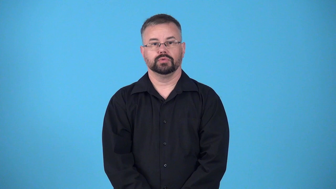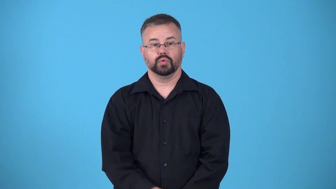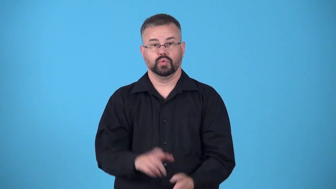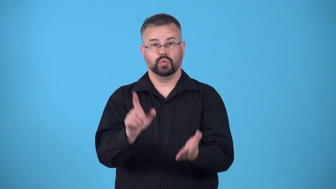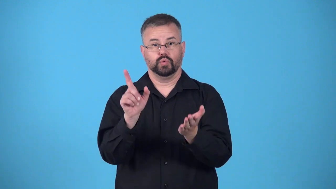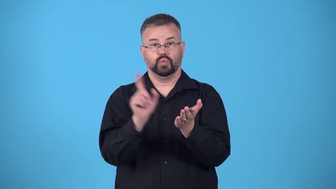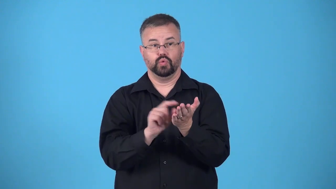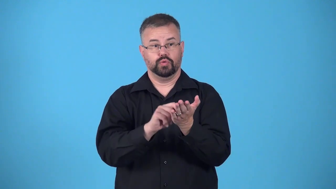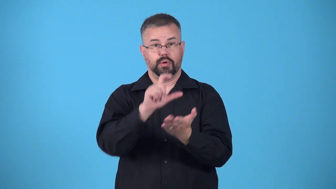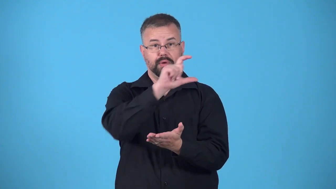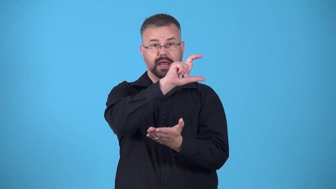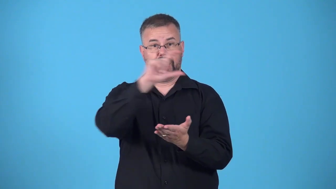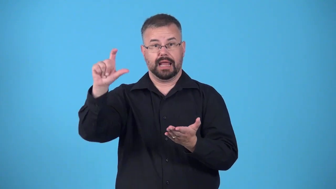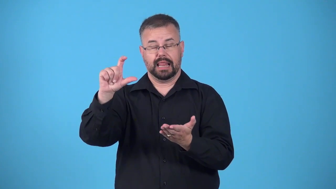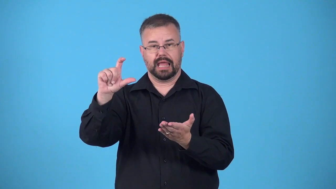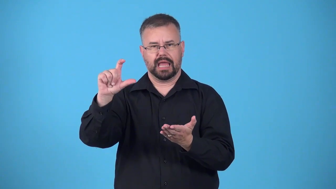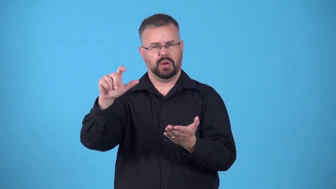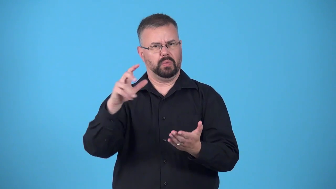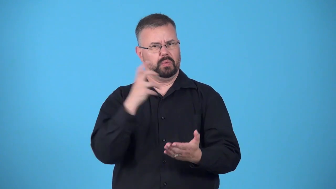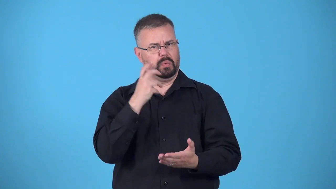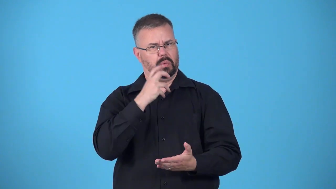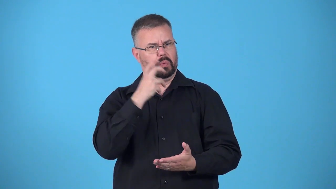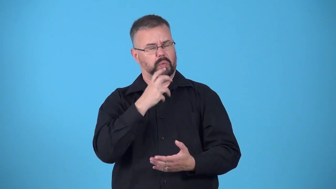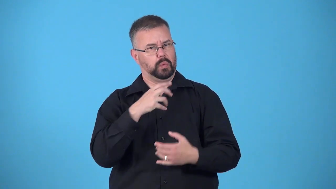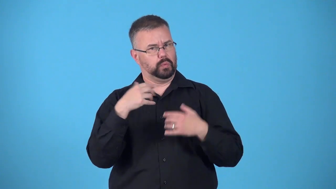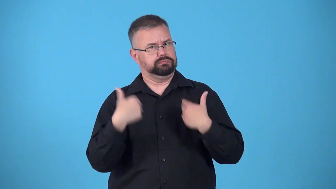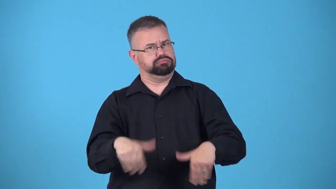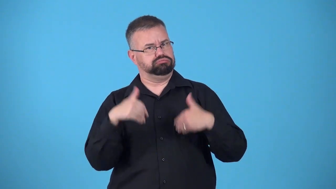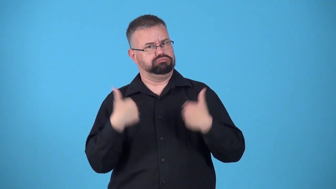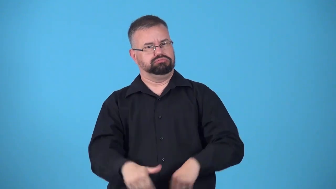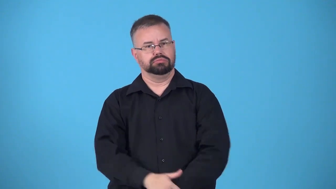screamer